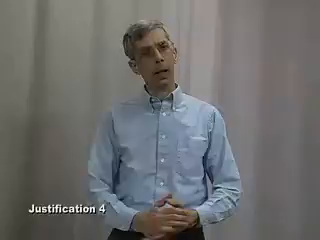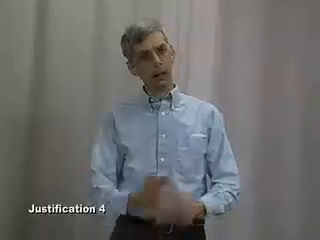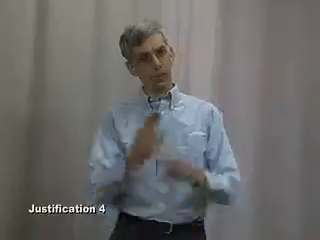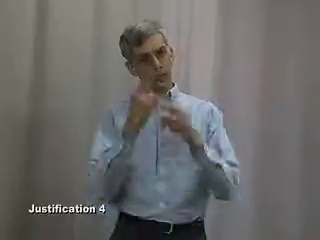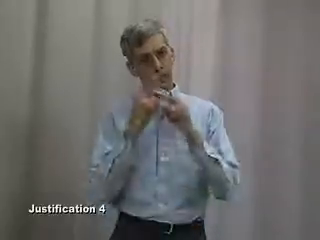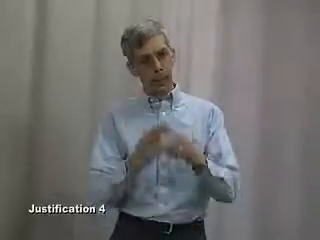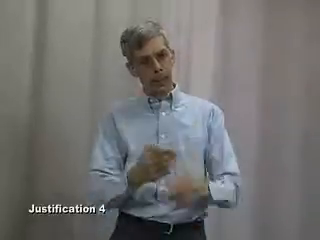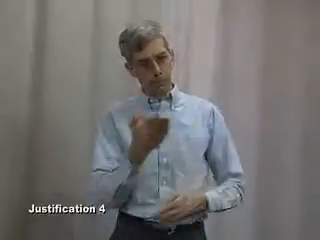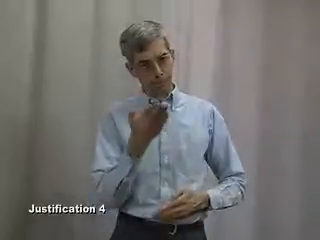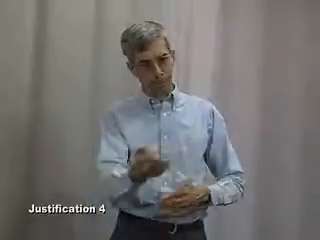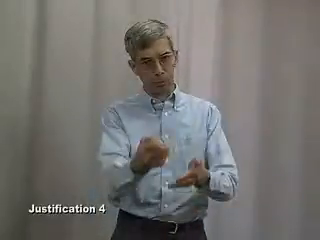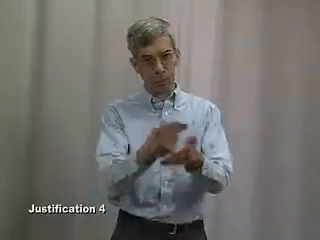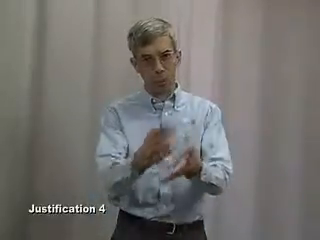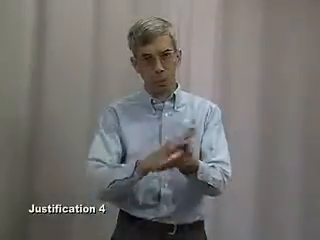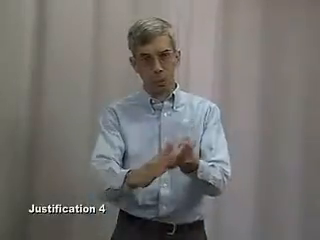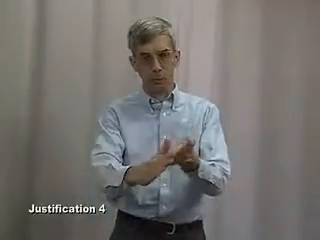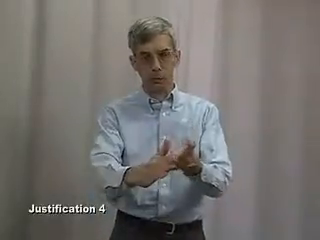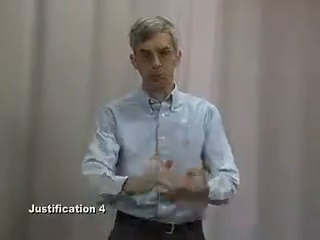Justification